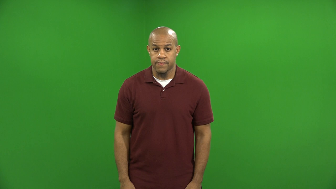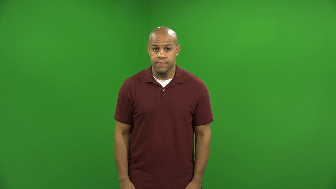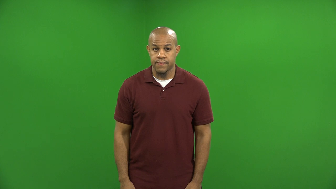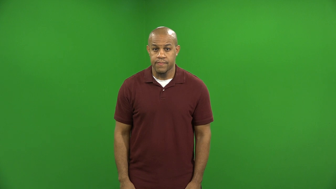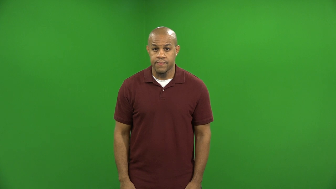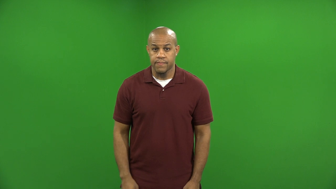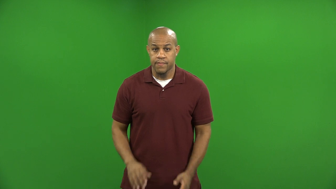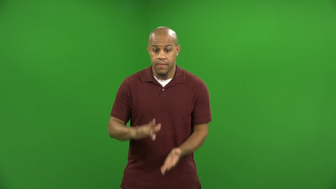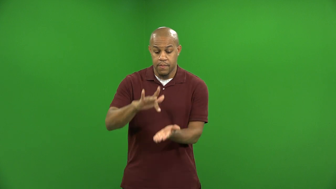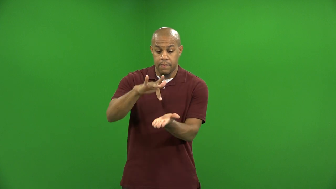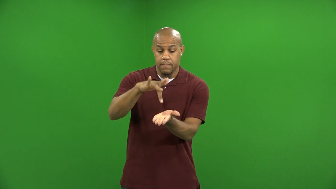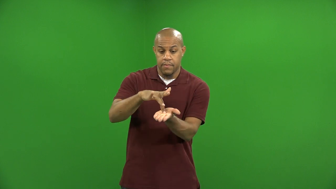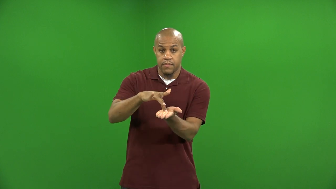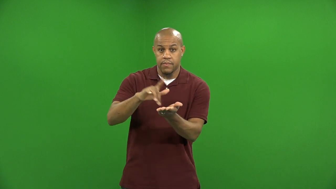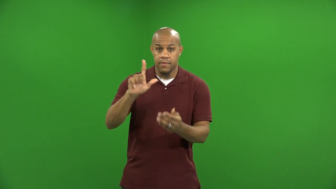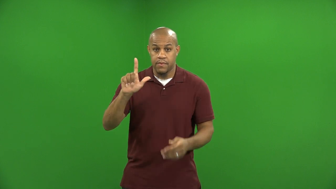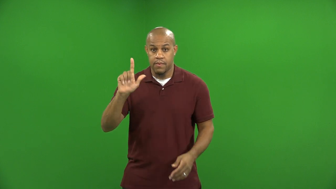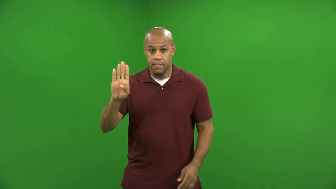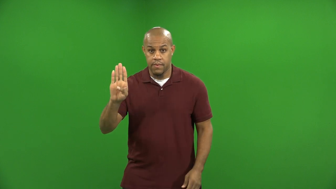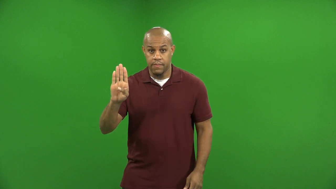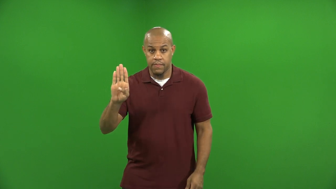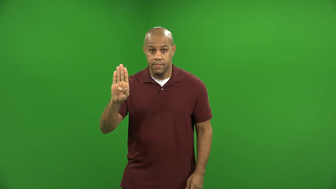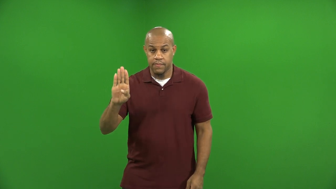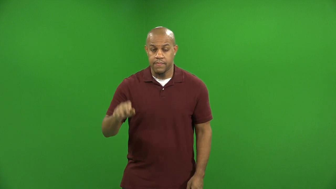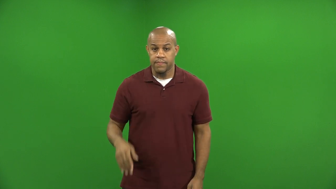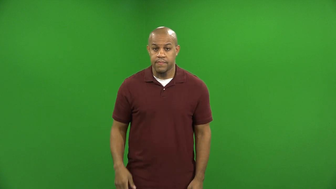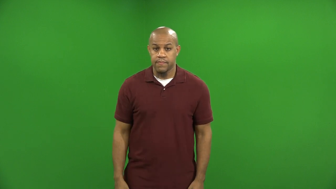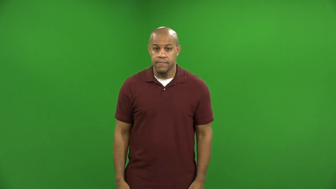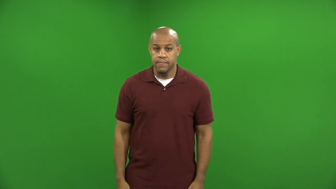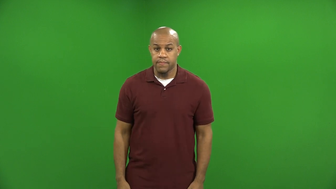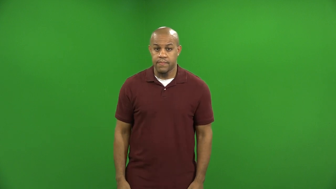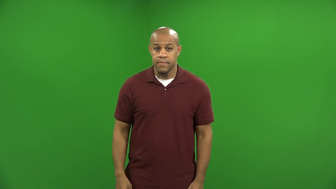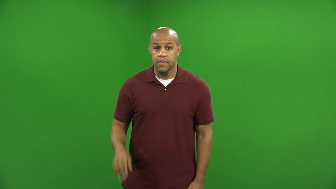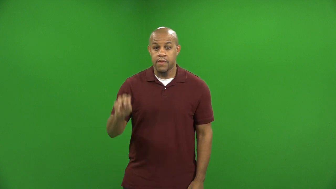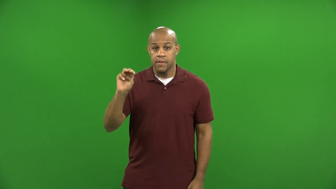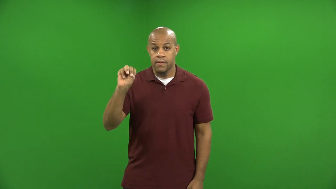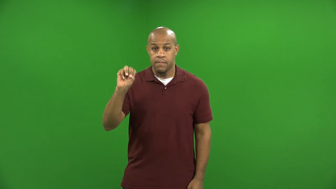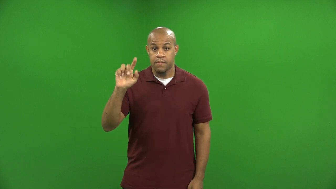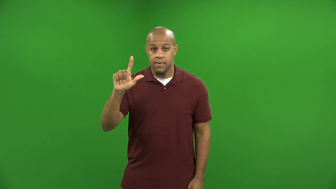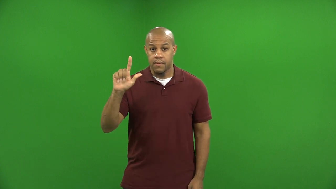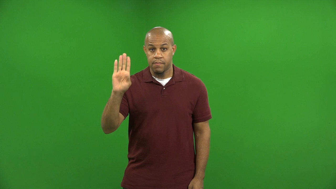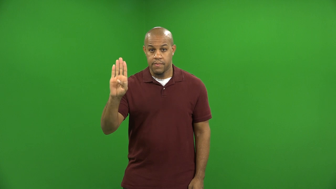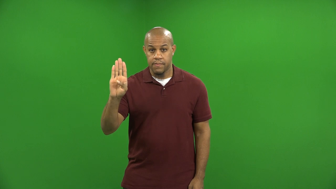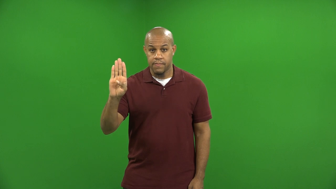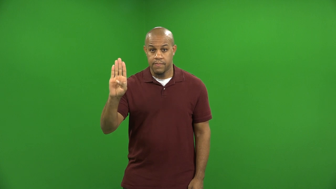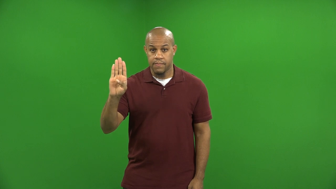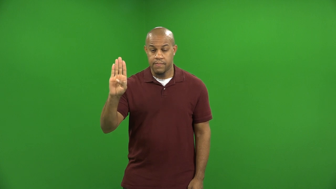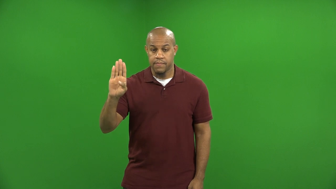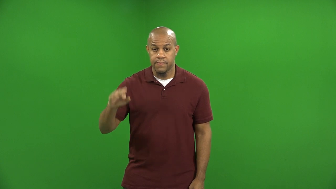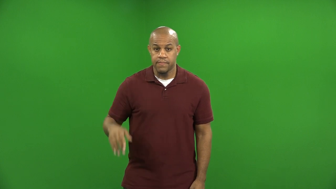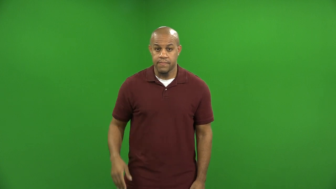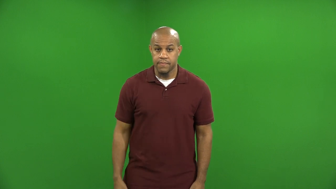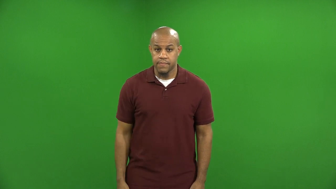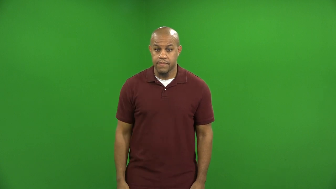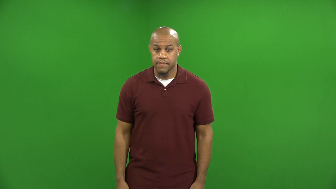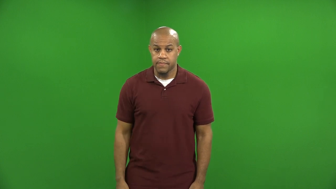Middle linebacker